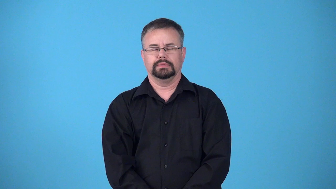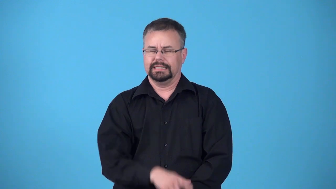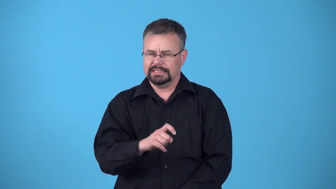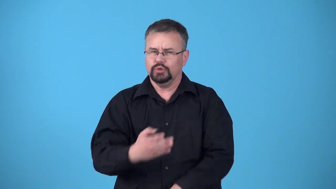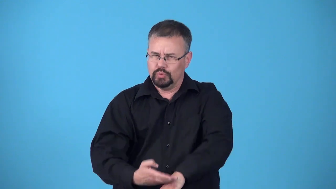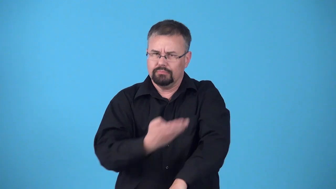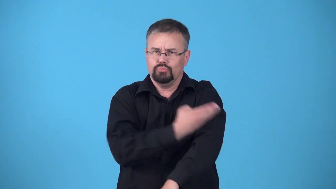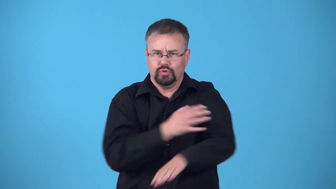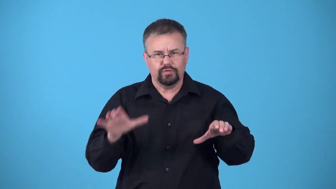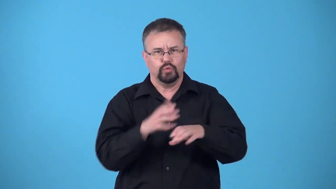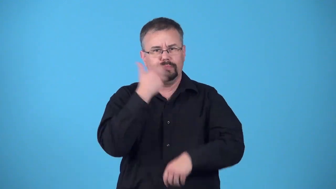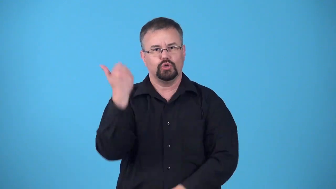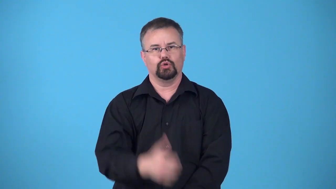pull up your socks